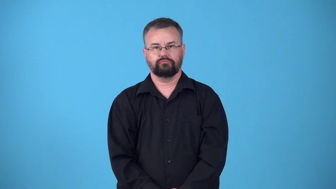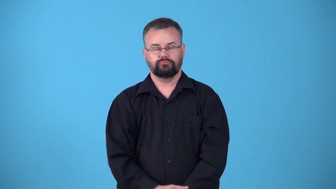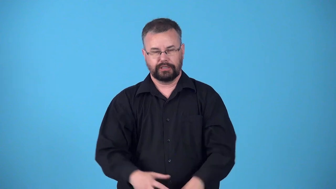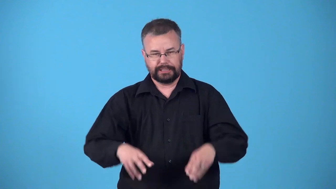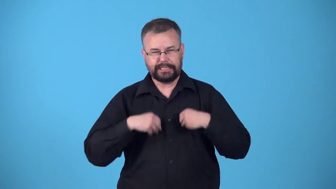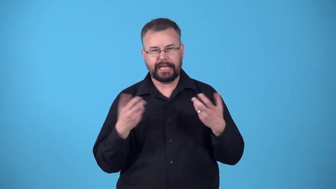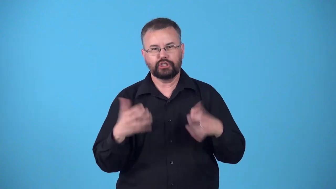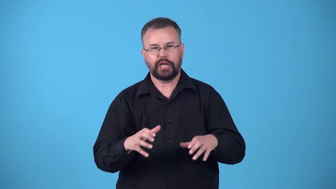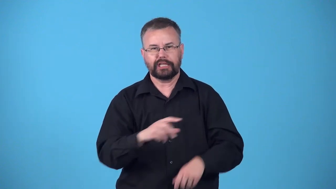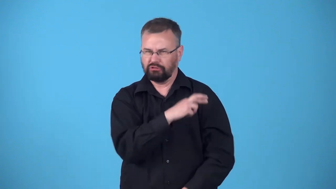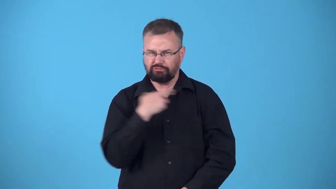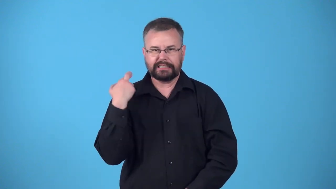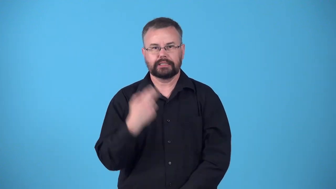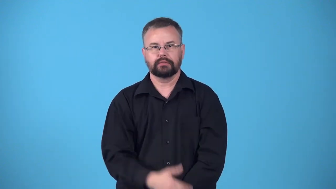go out on a limb